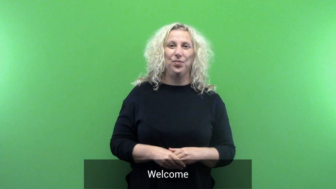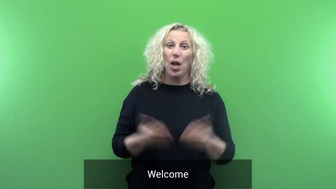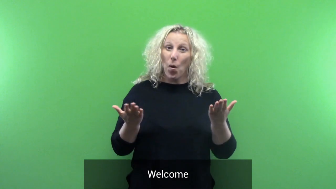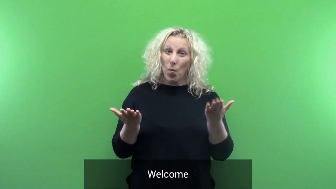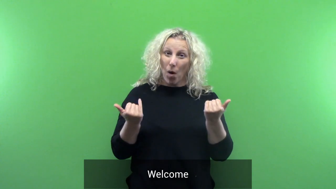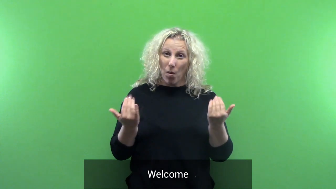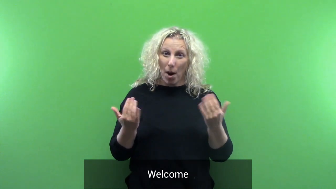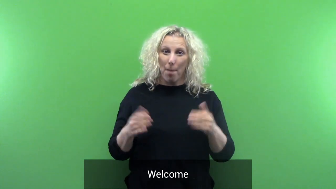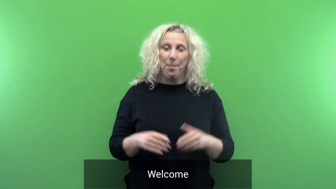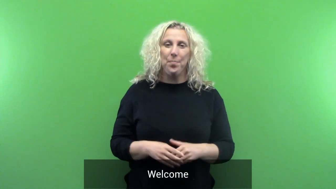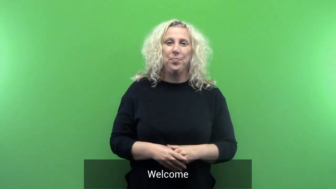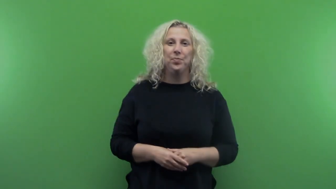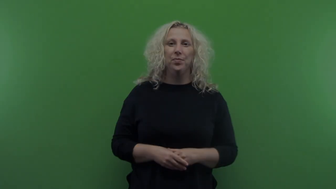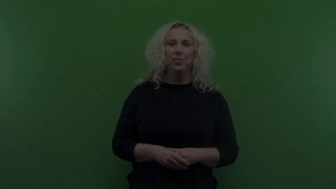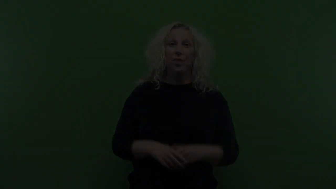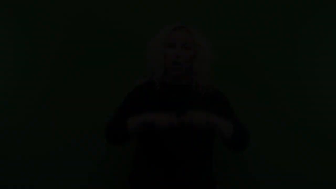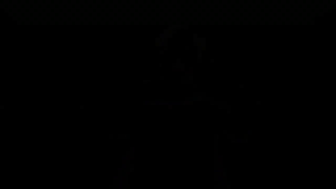Welcome!